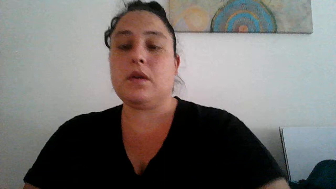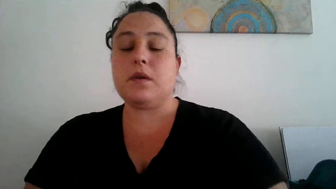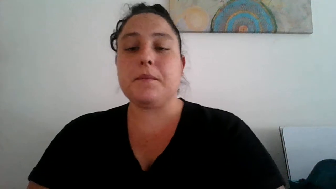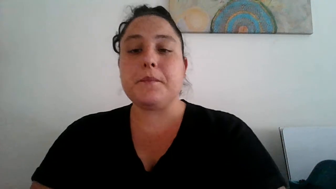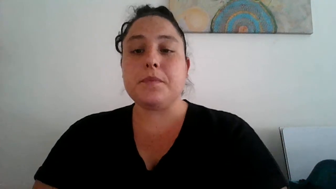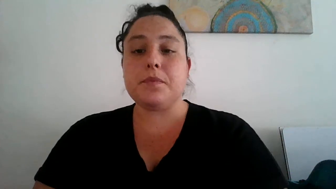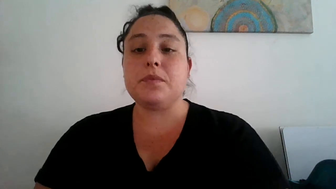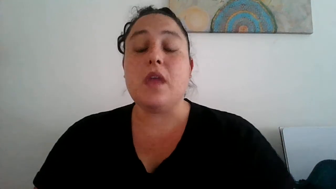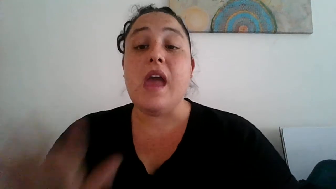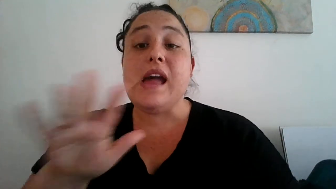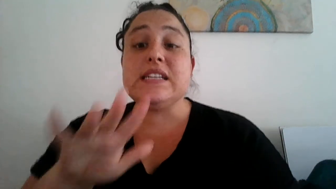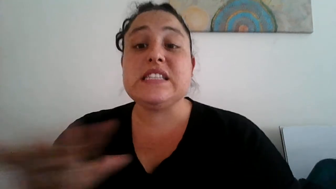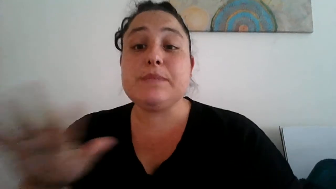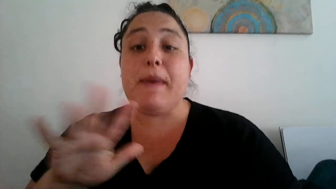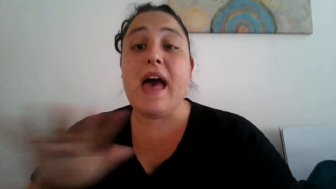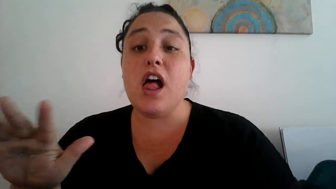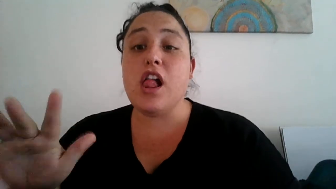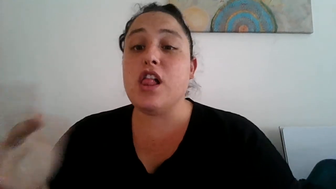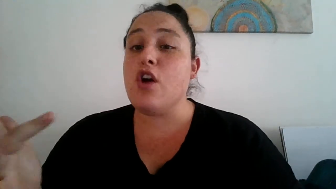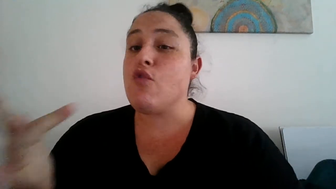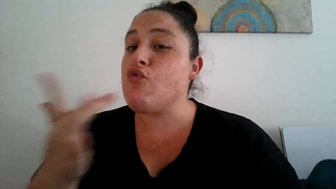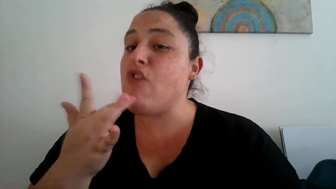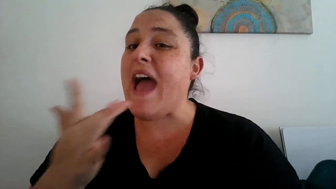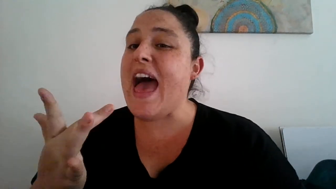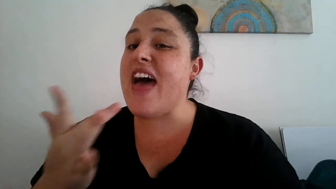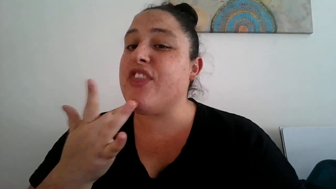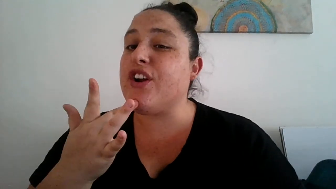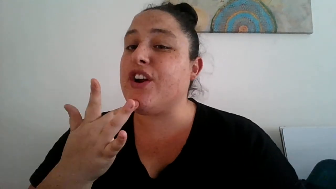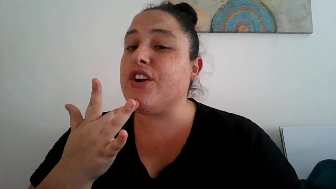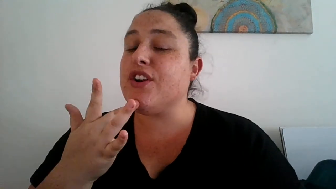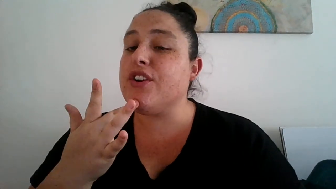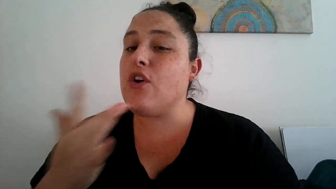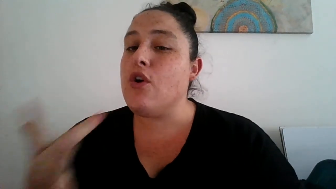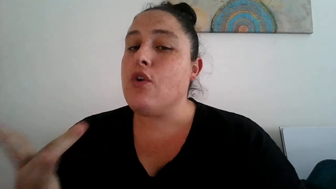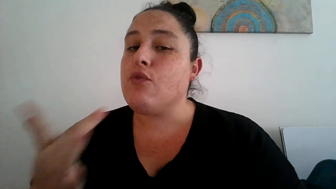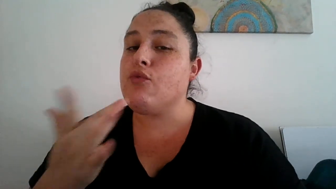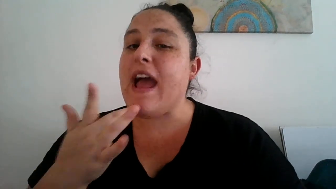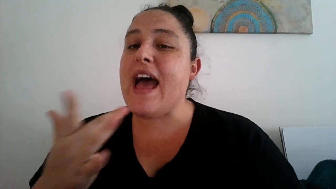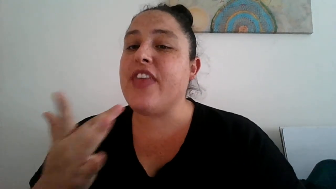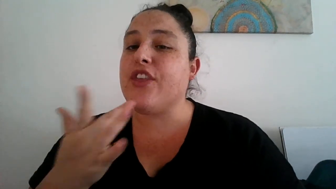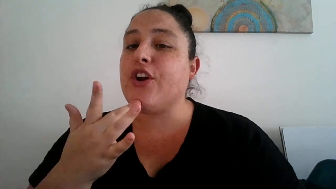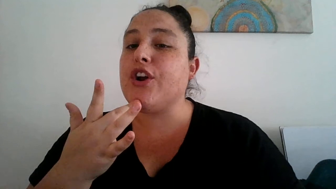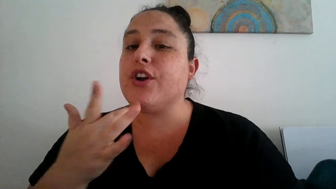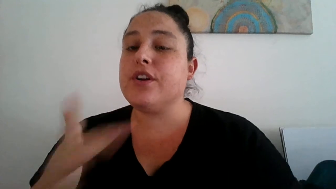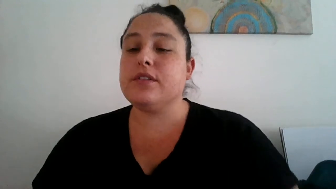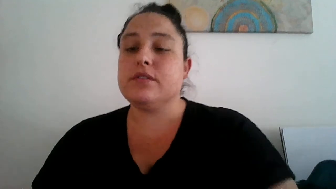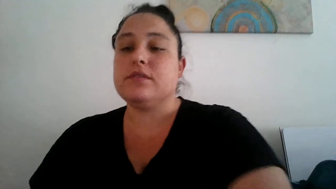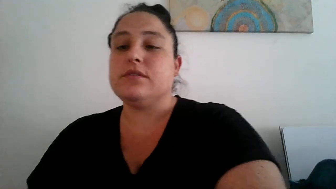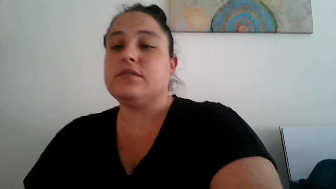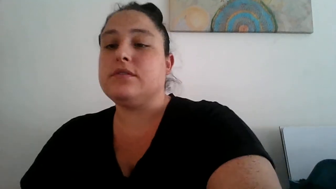rather